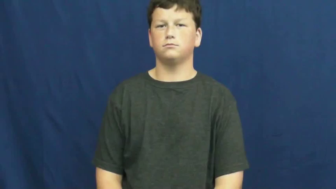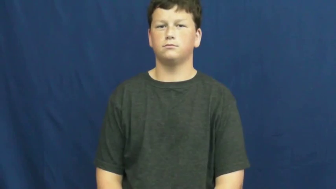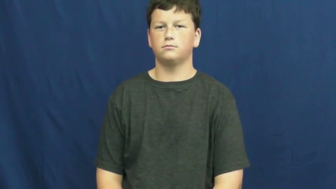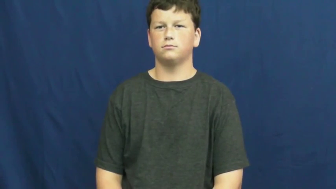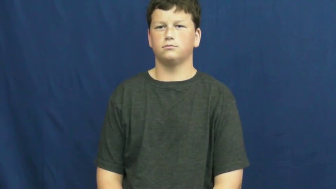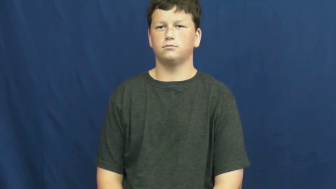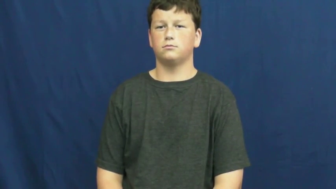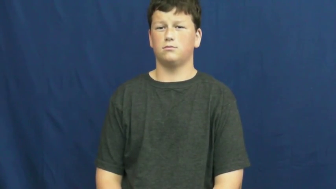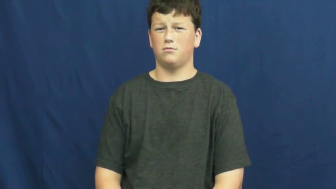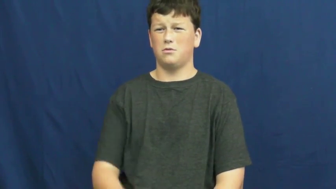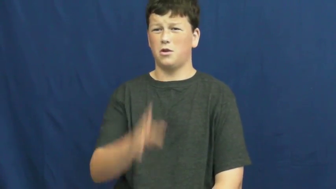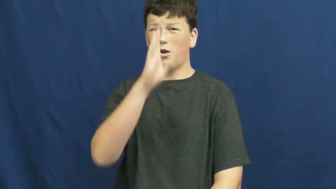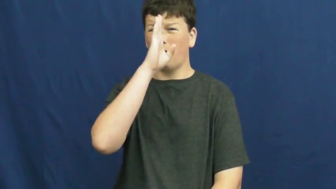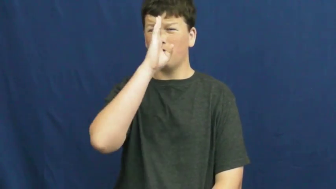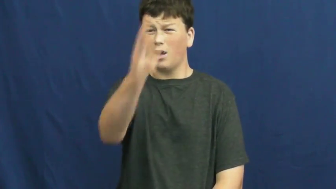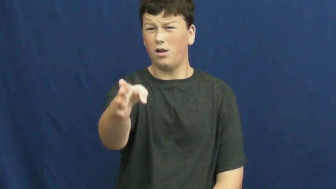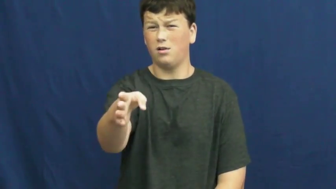zoom,zoomed,zoomed along